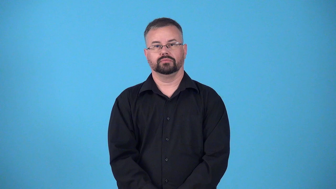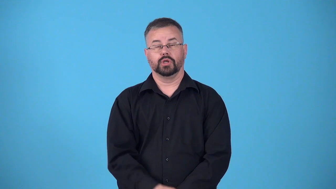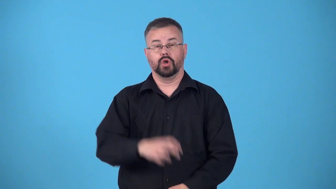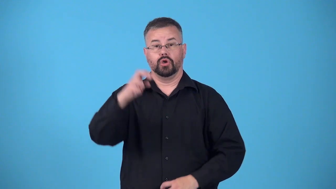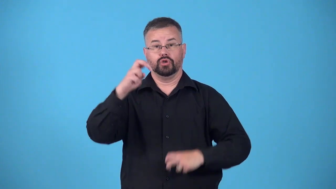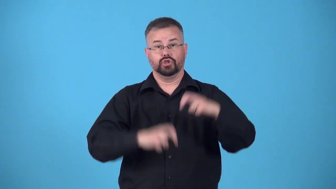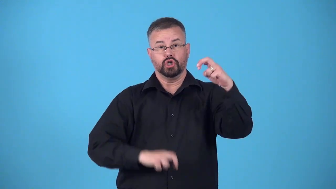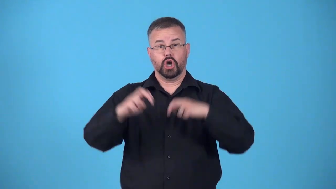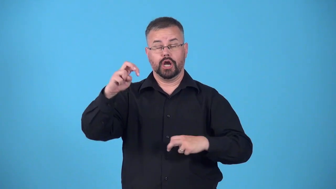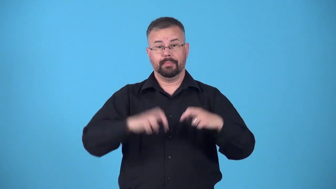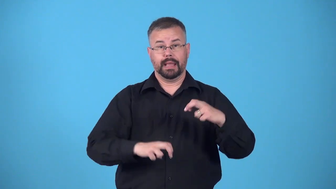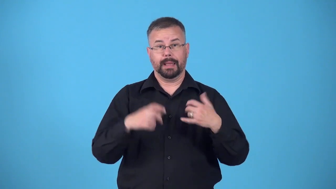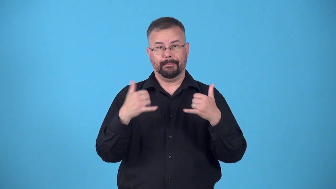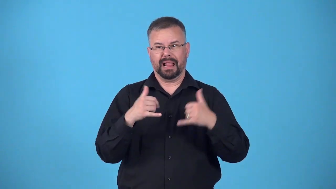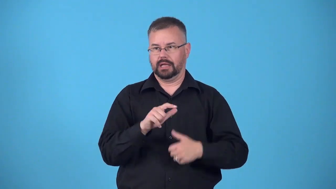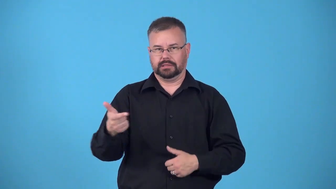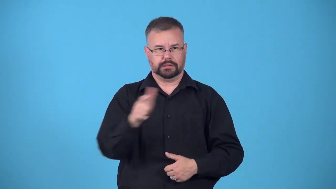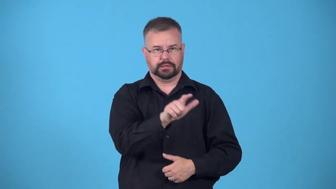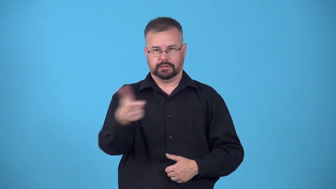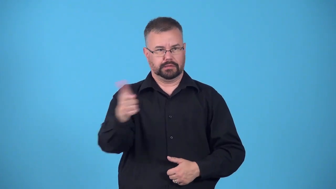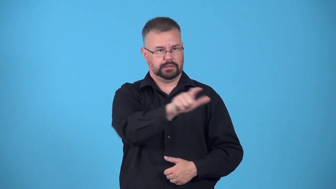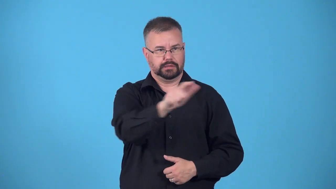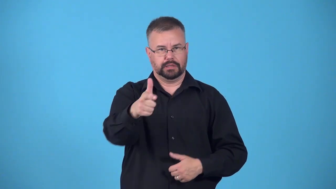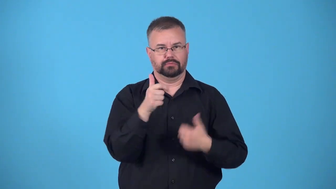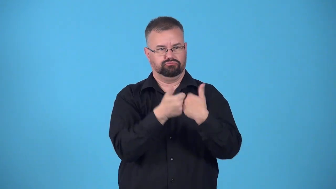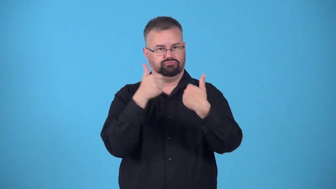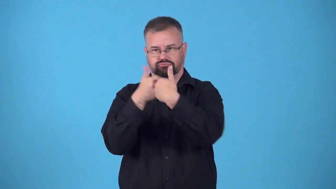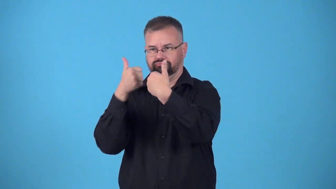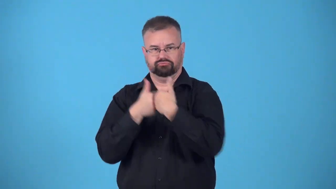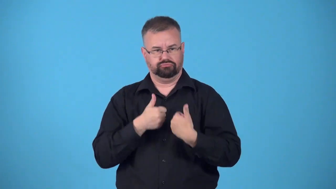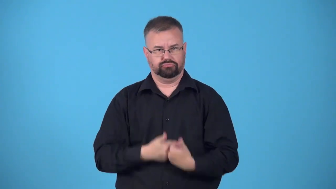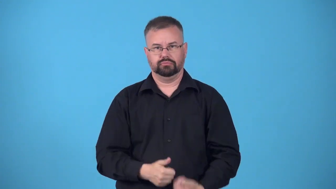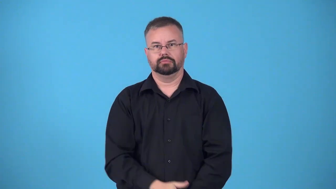round robin